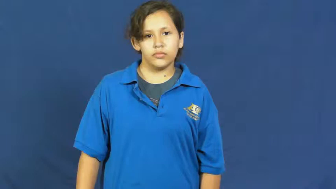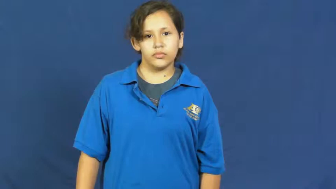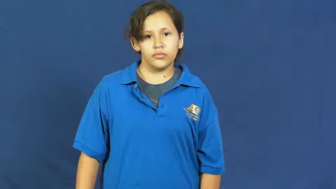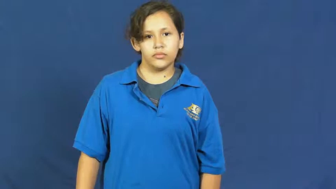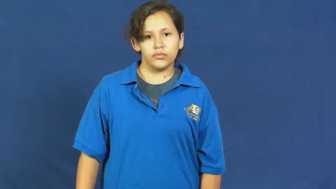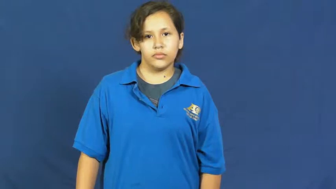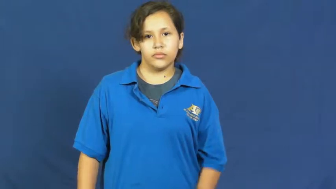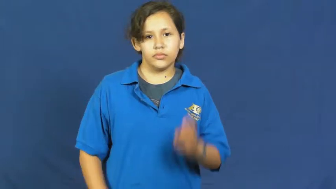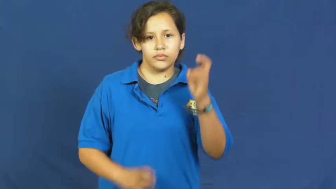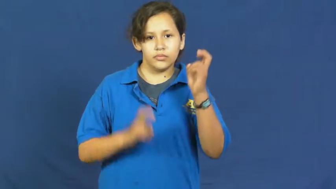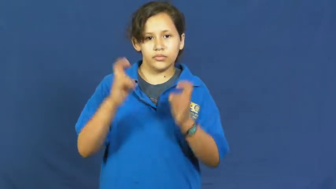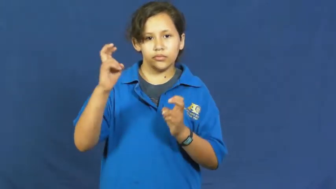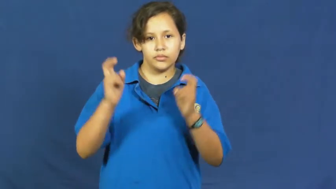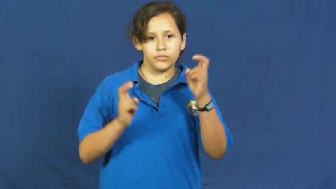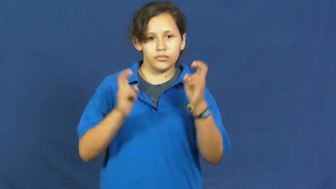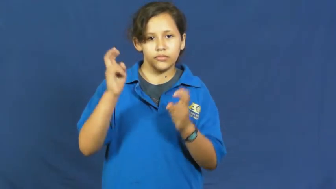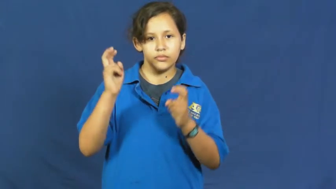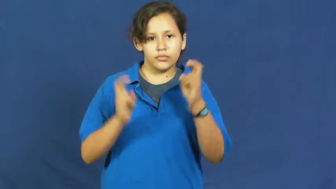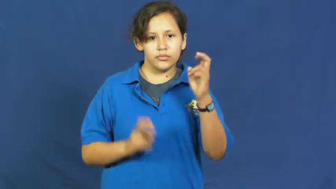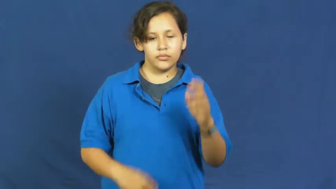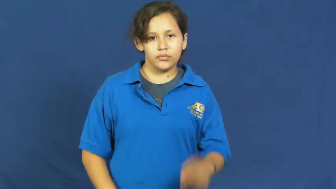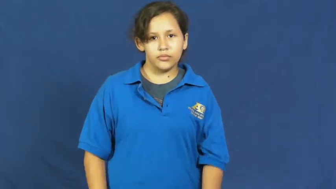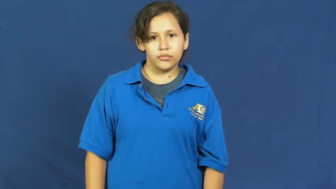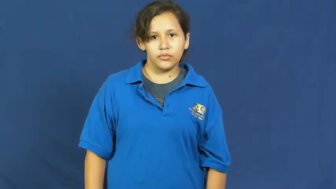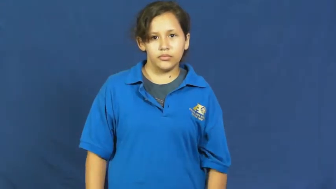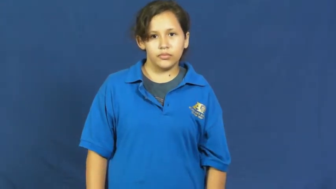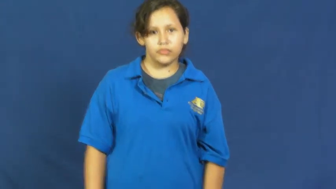seesaw,teeter totter